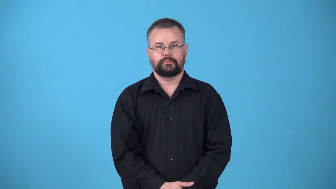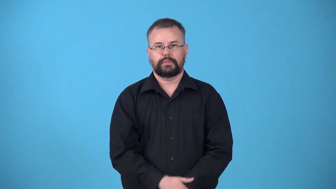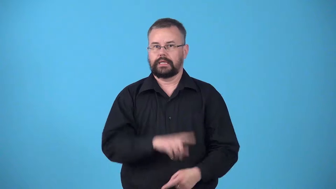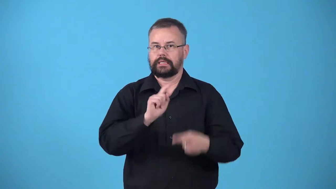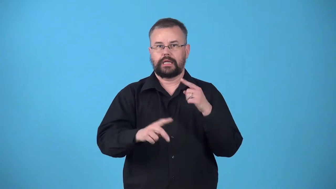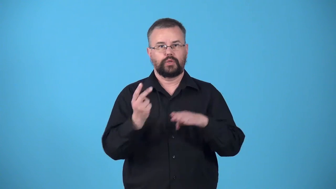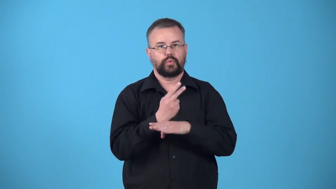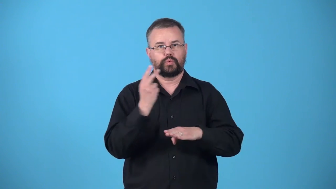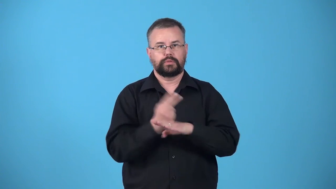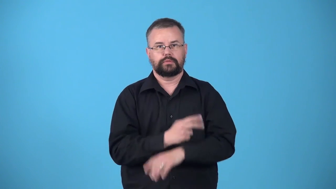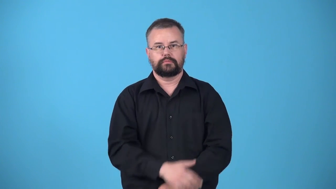unusable